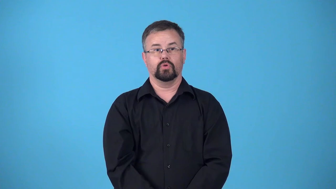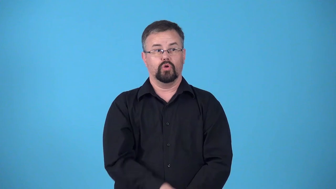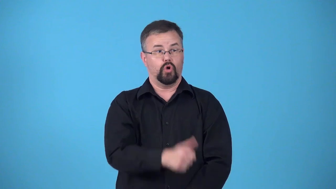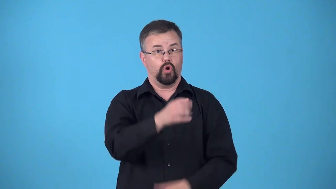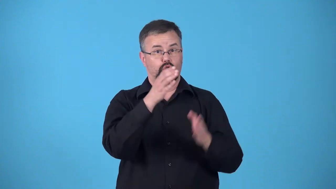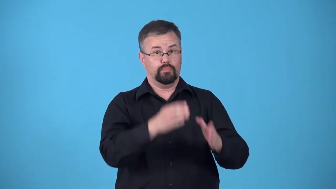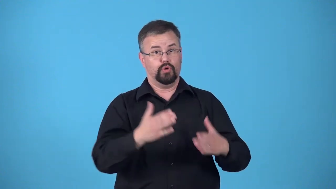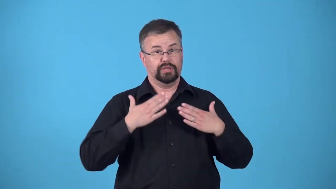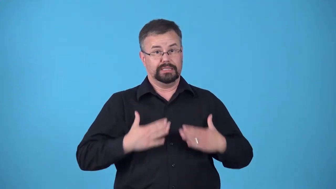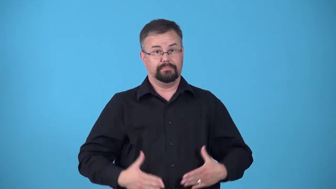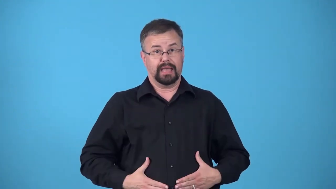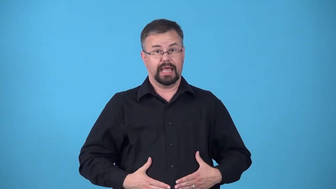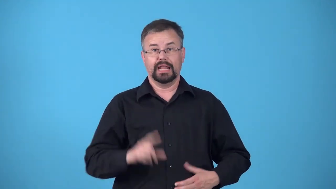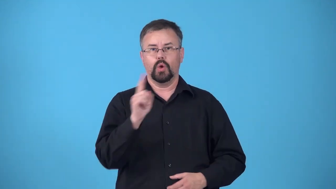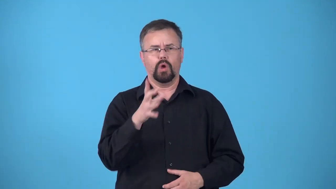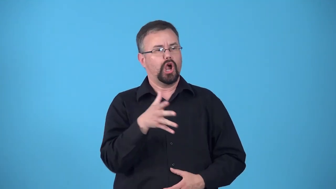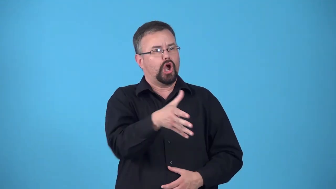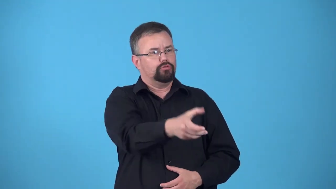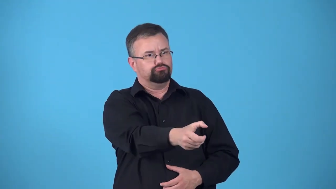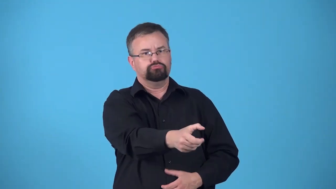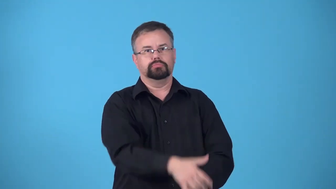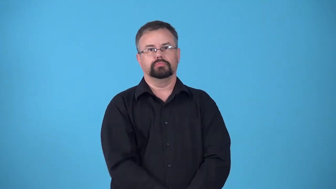by